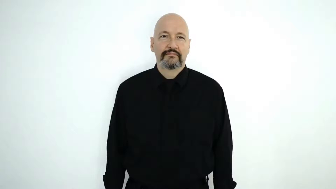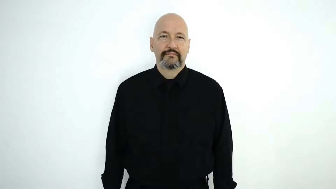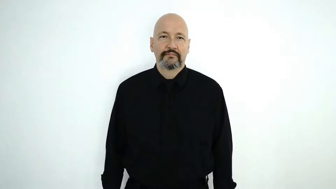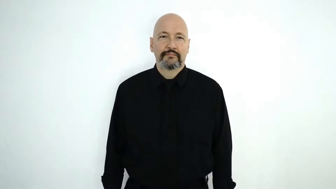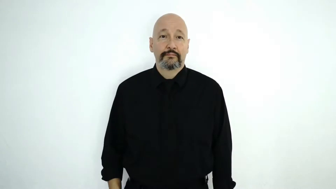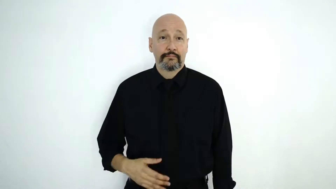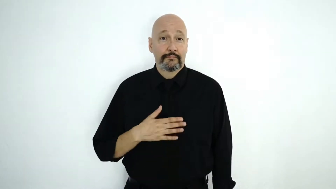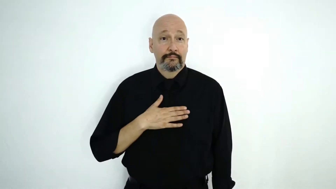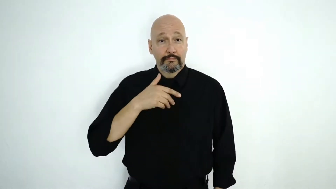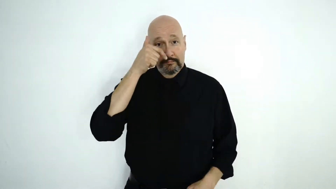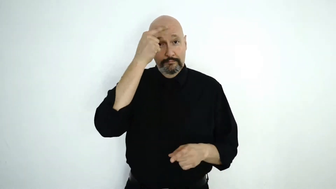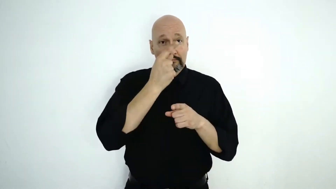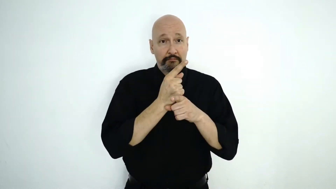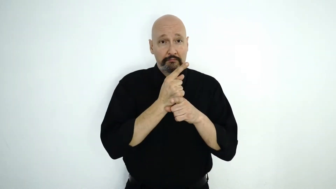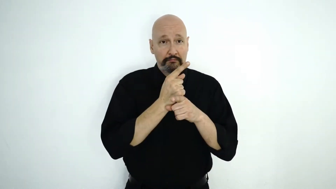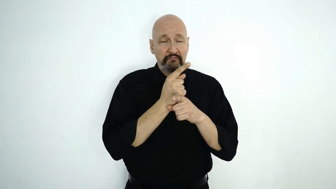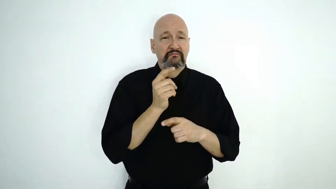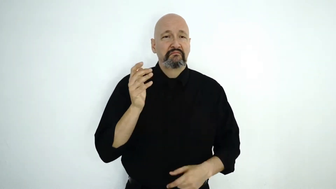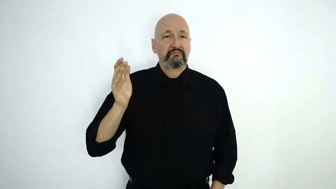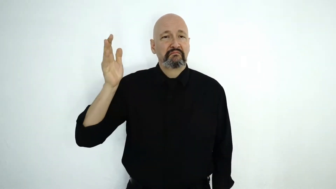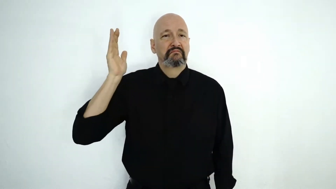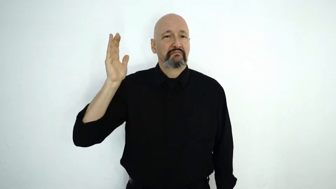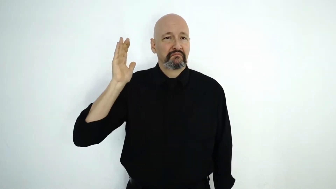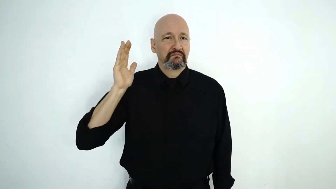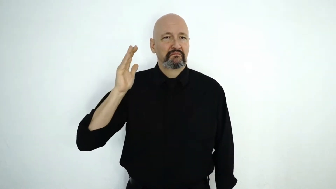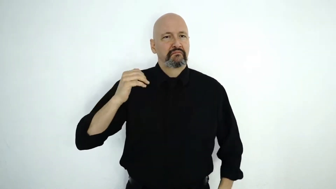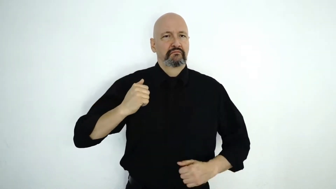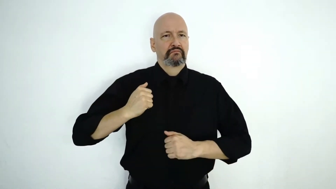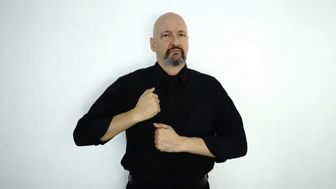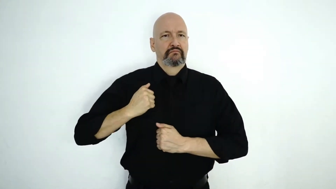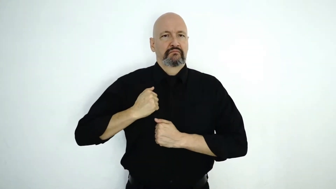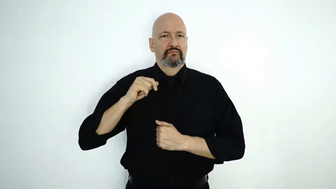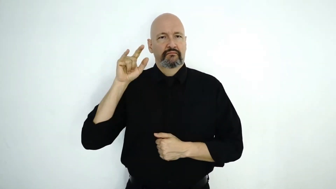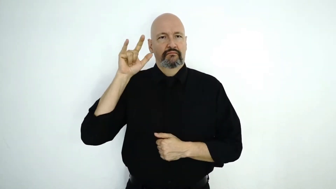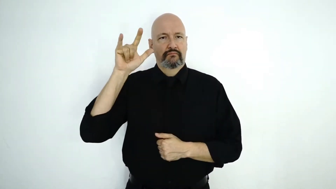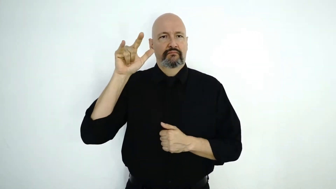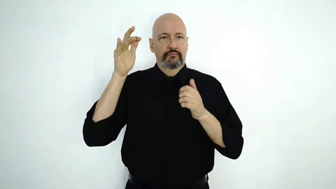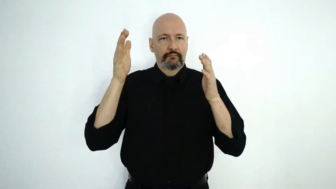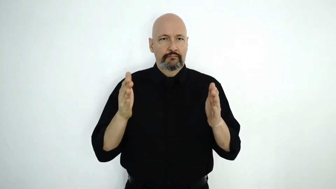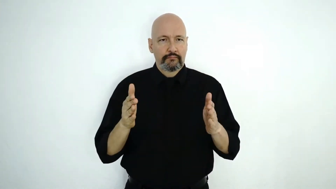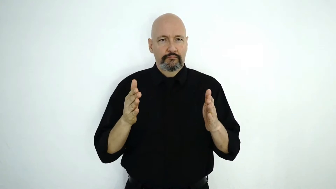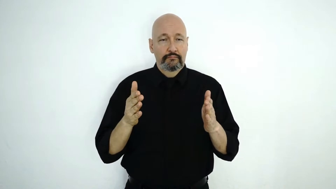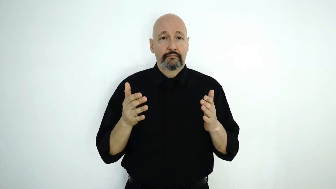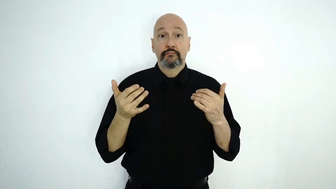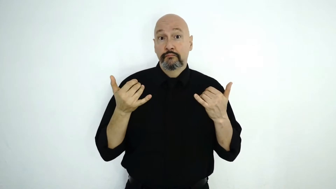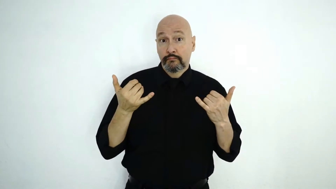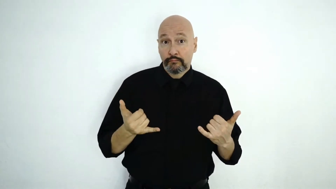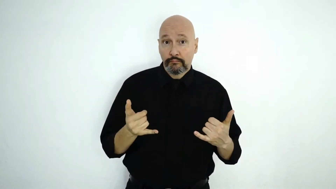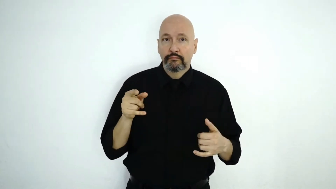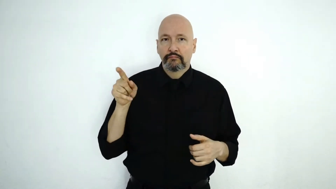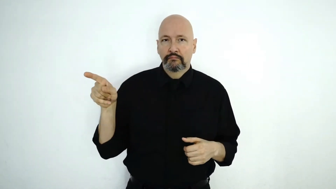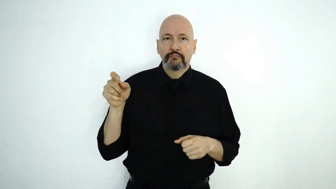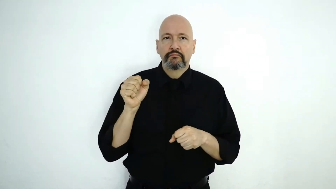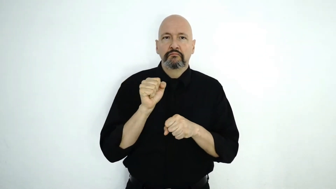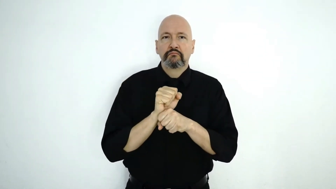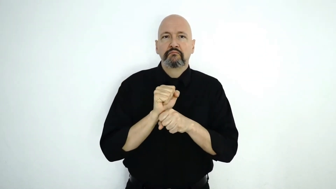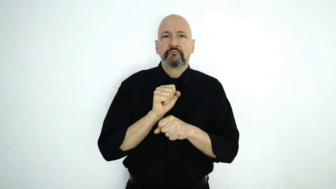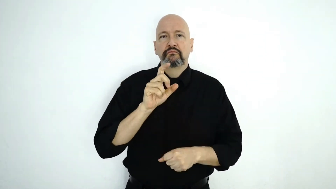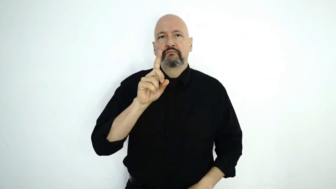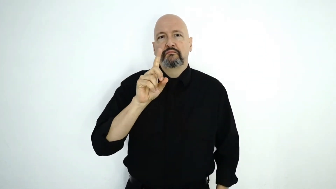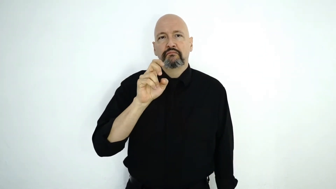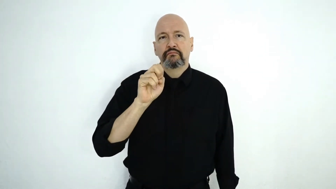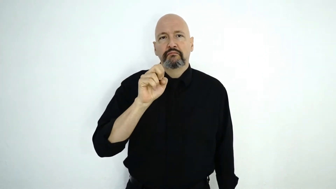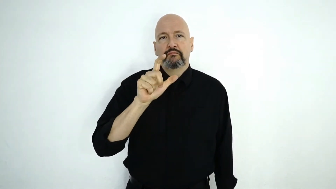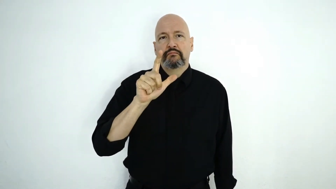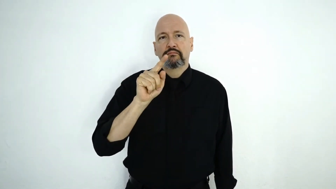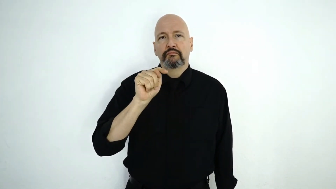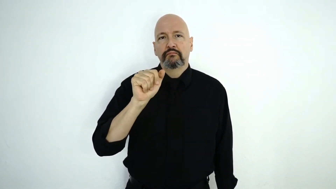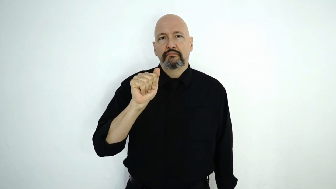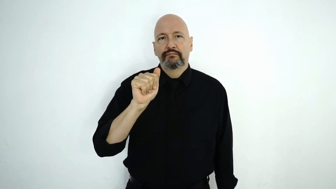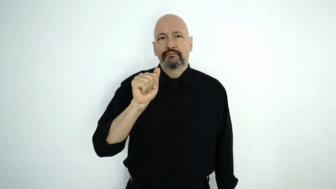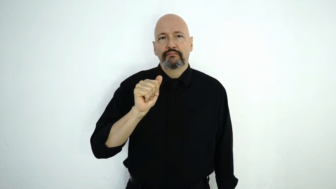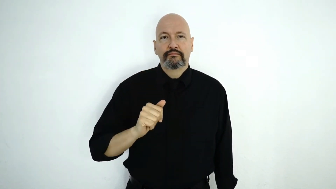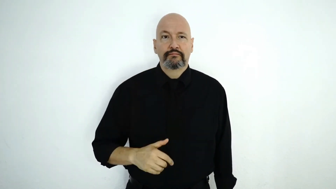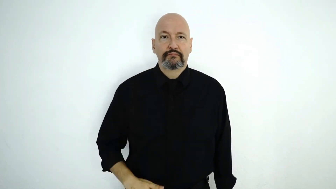MY BROTHER PAST-[used-to-be-version] MILITARY pilot-[FLY-PERSON]. NOW HE WORK FOR D-E-L-T-A.